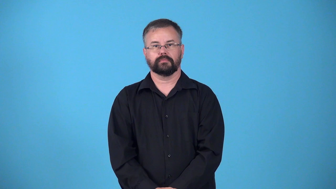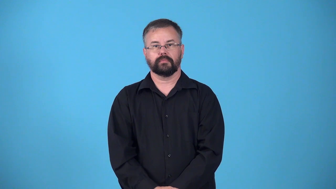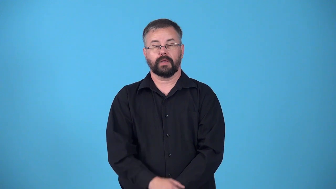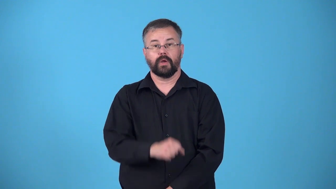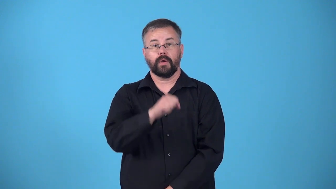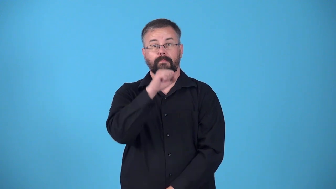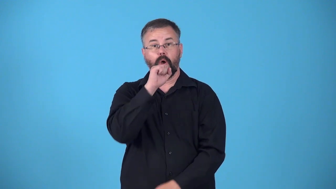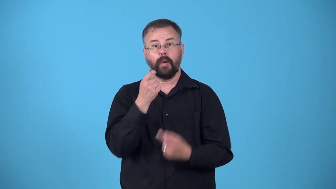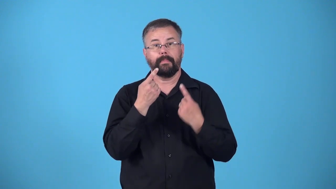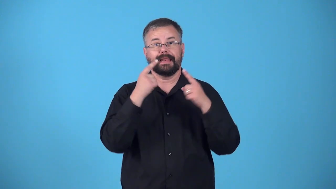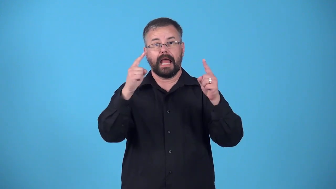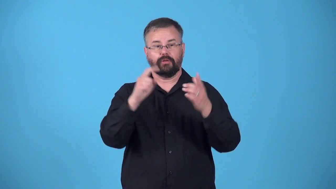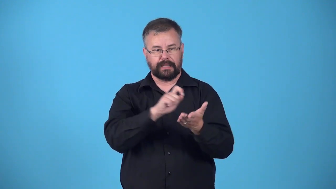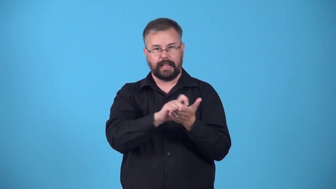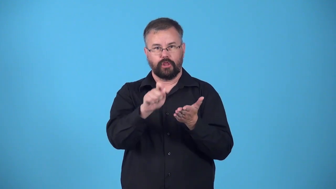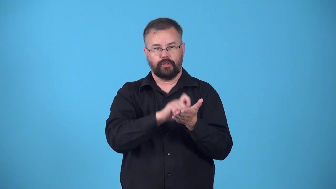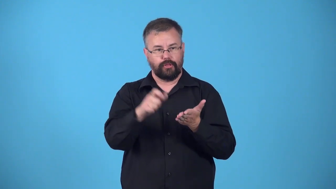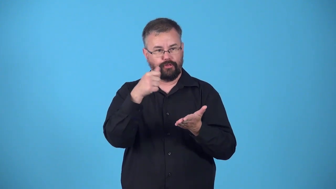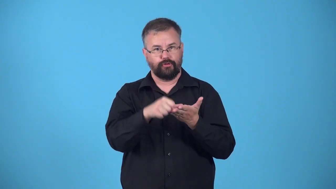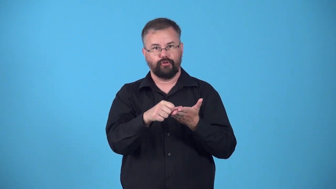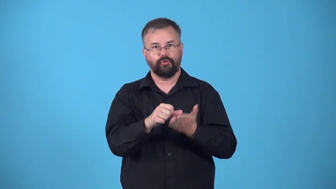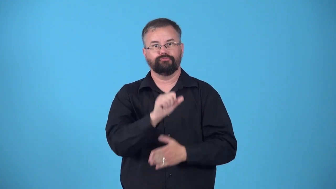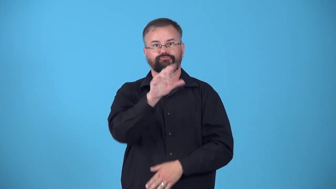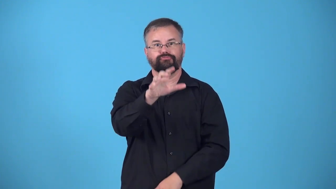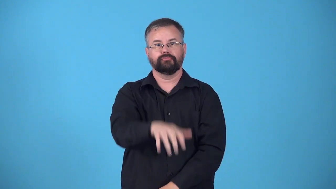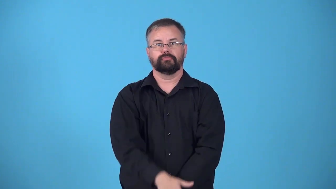encyclical